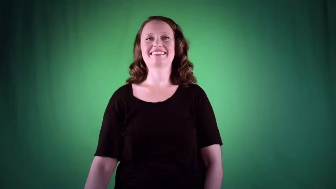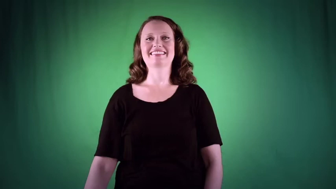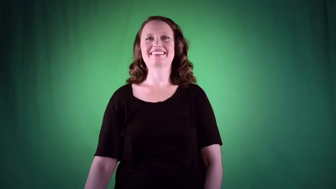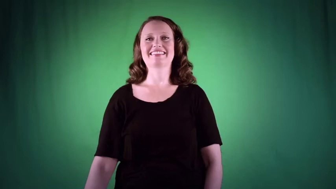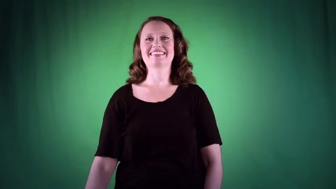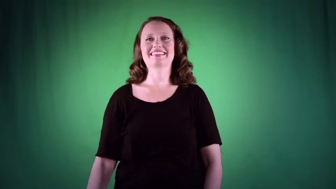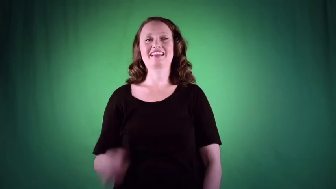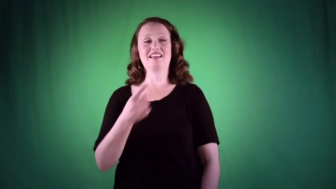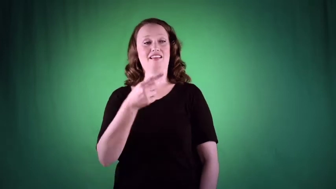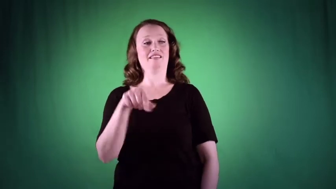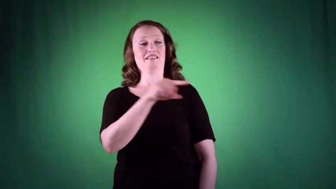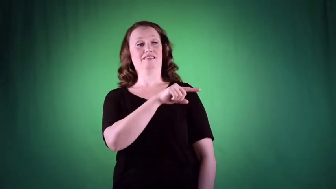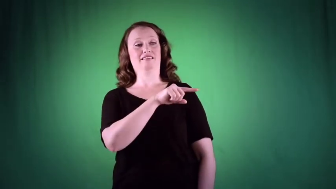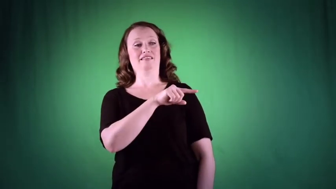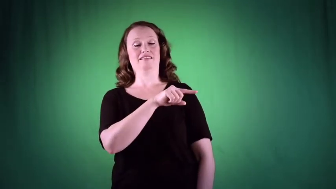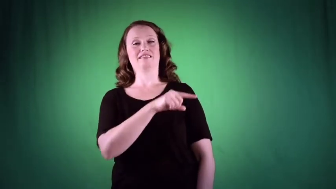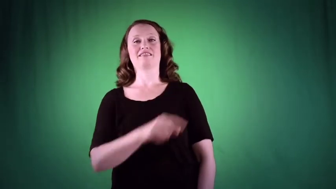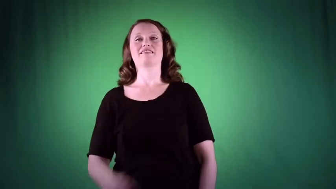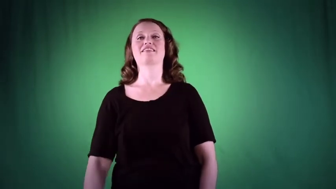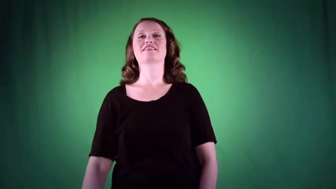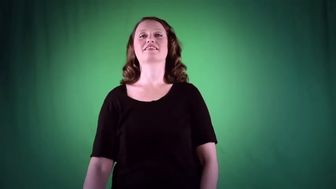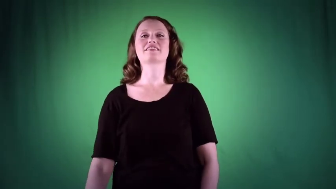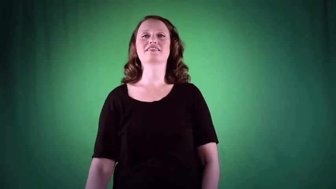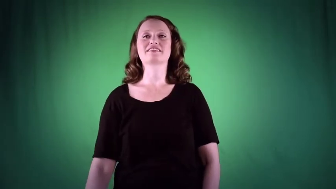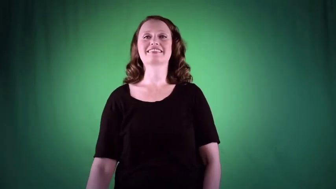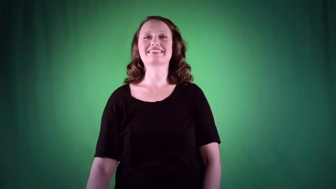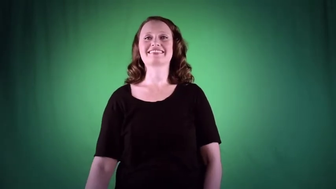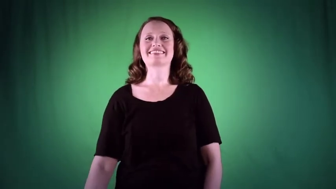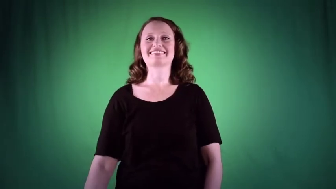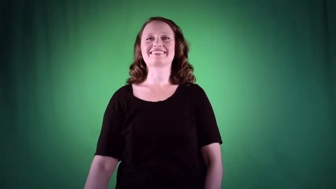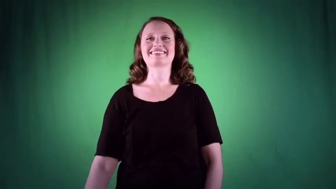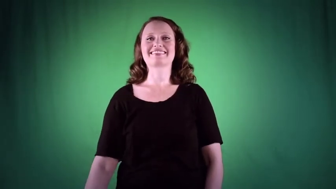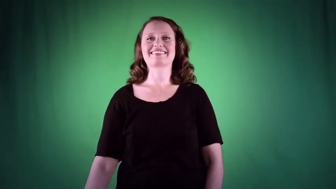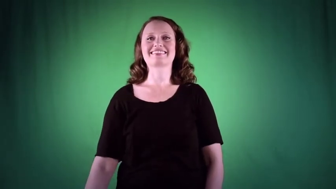Them